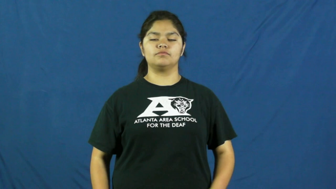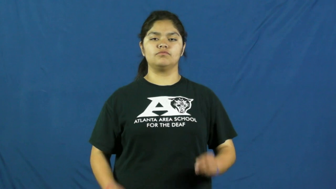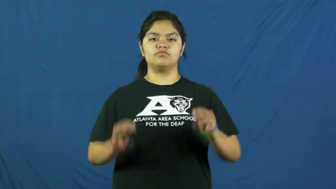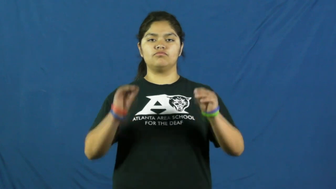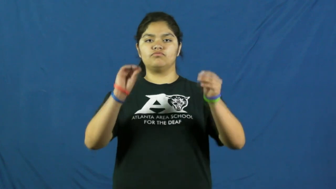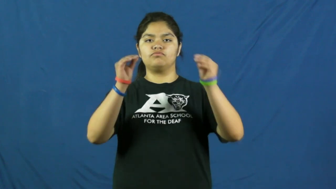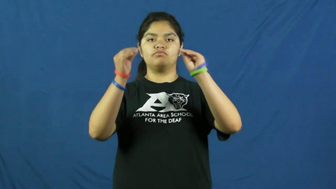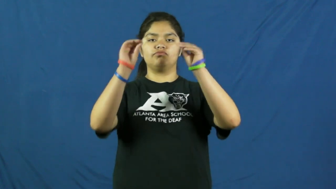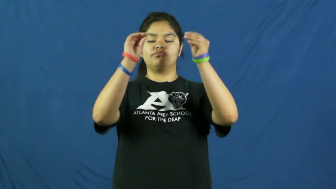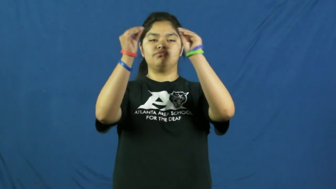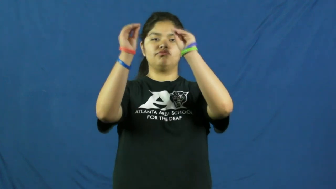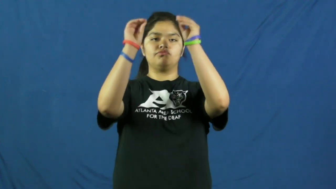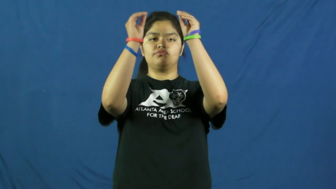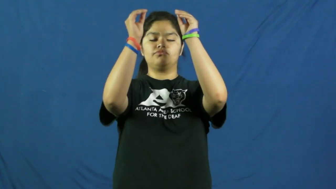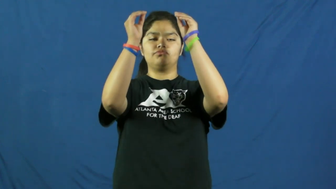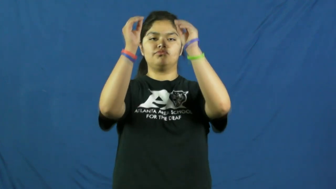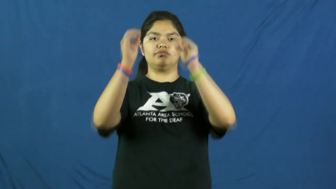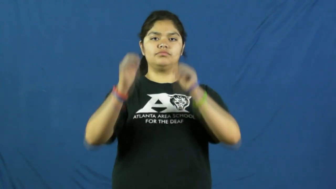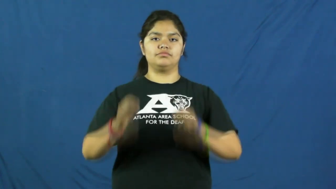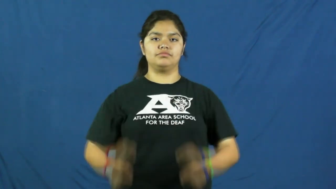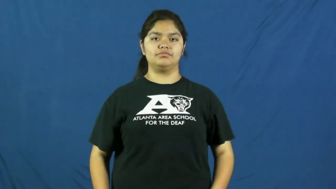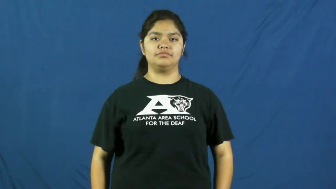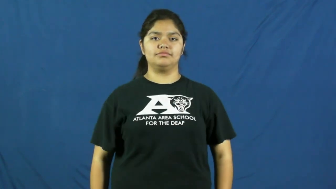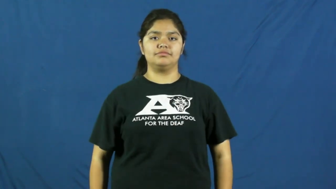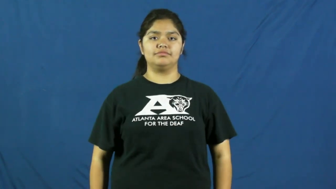arrange-flowers